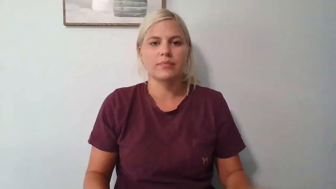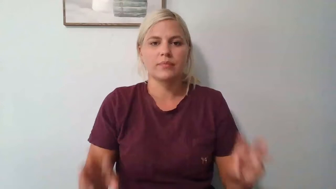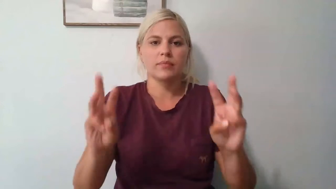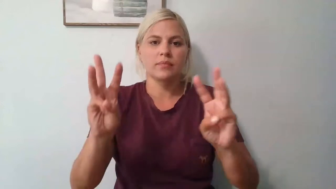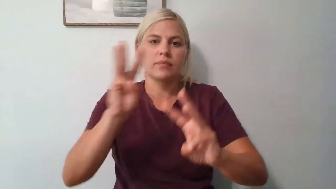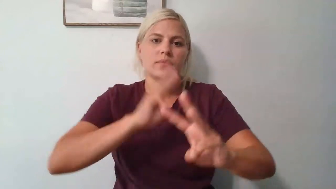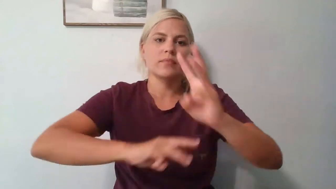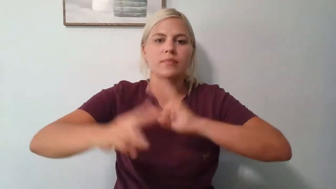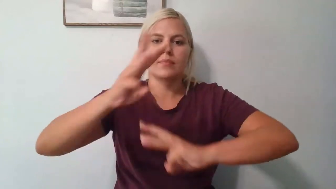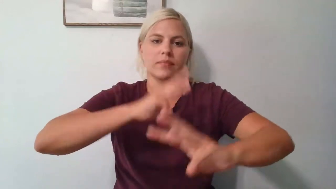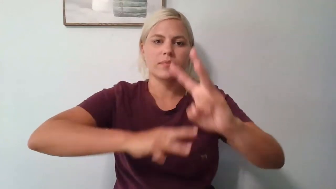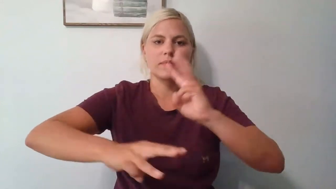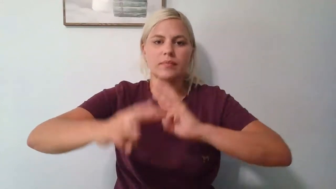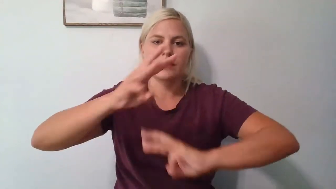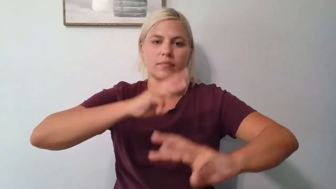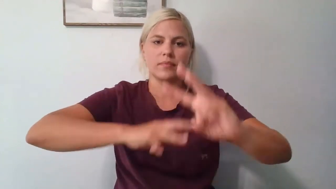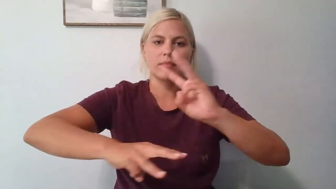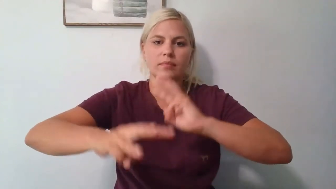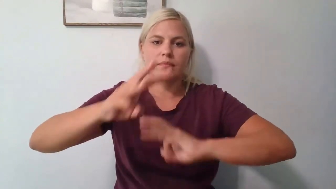WORLD